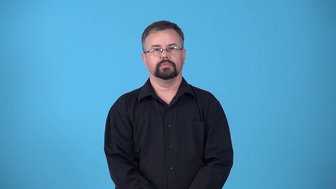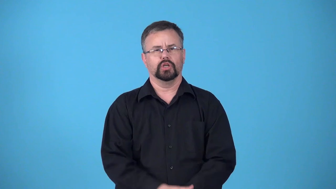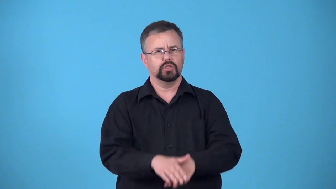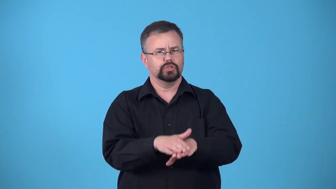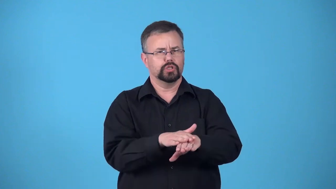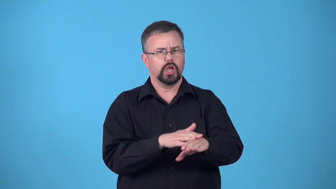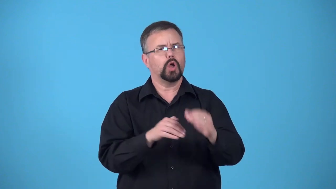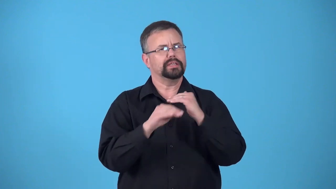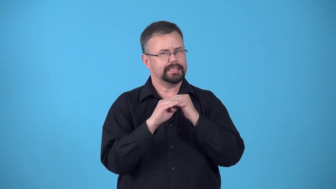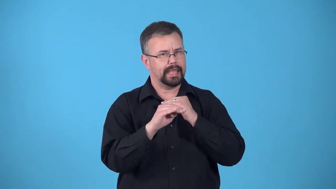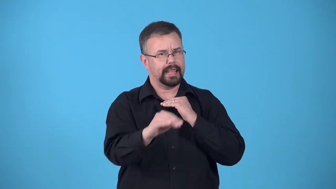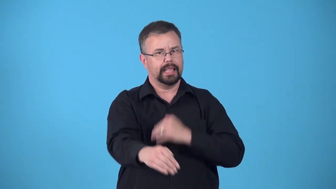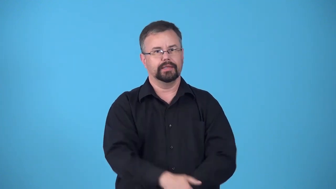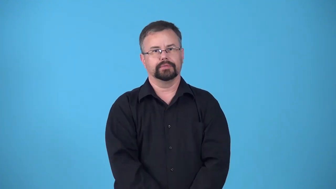day by day